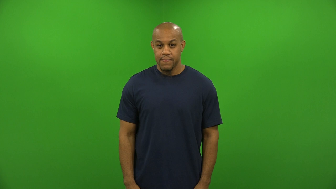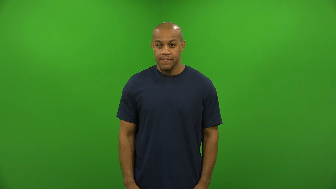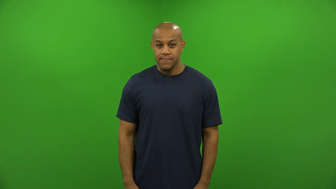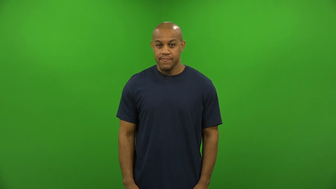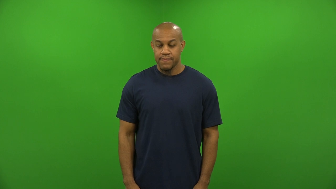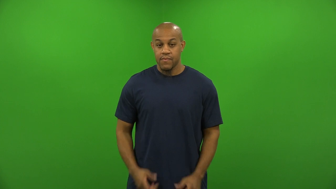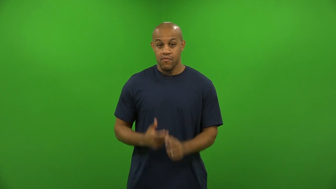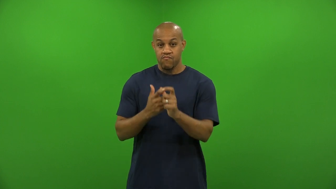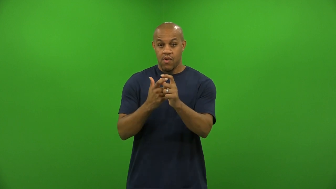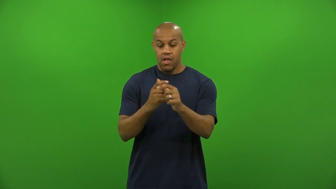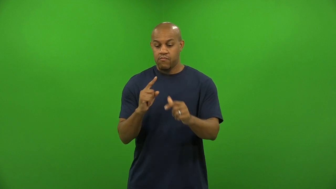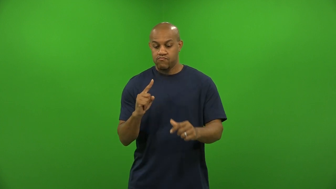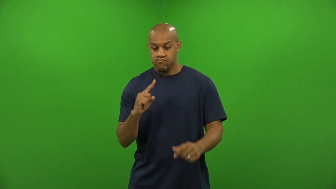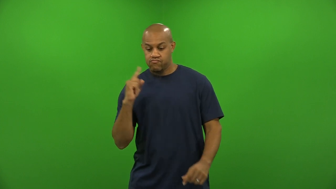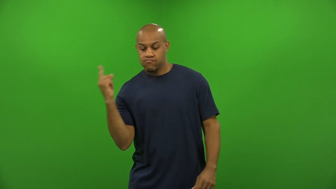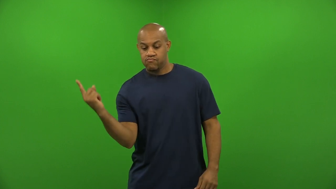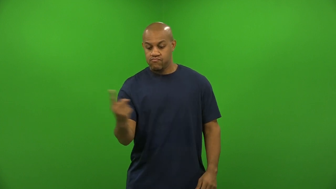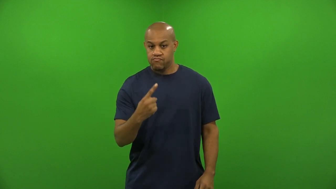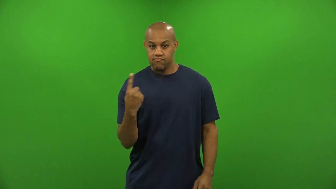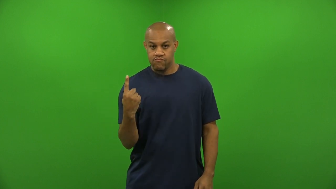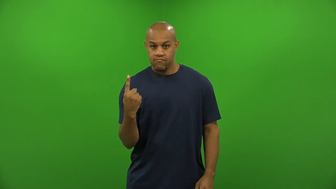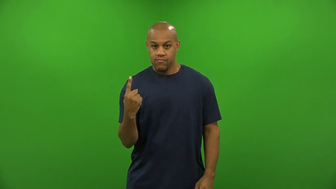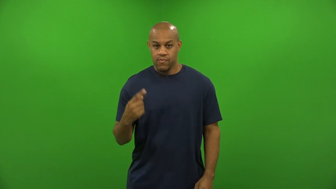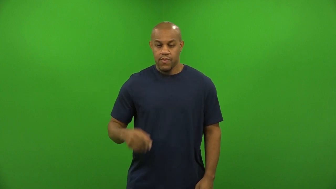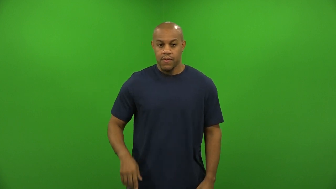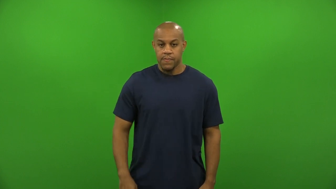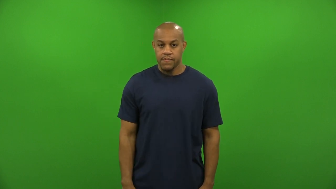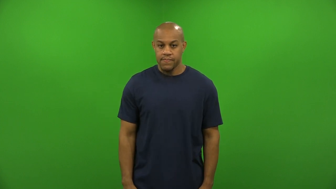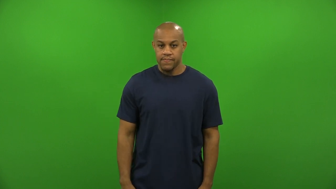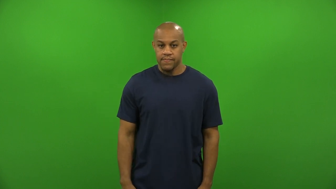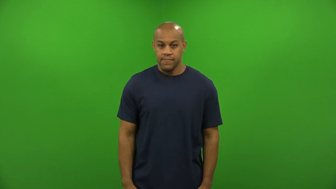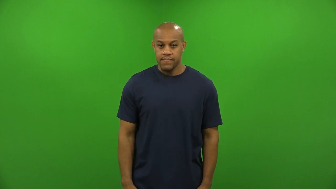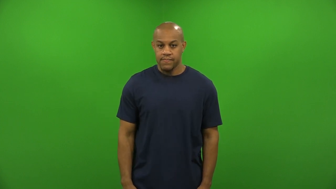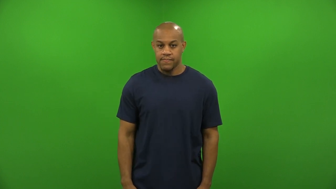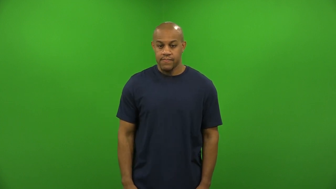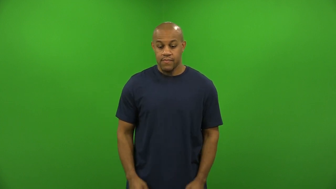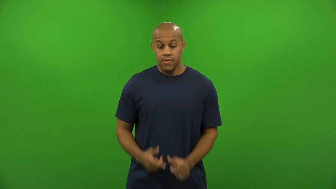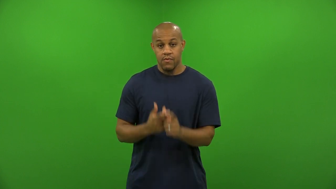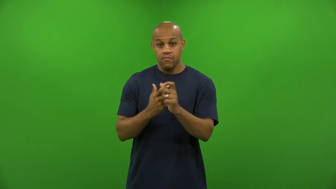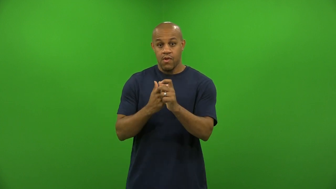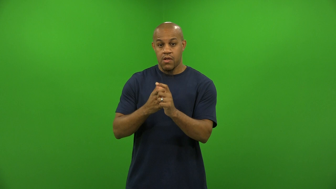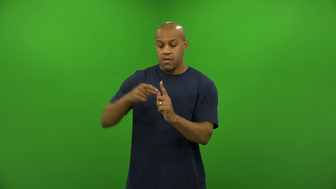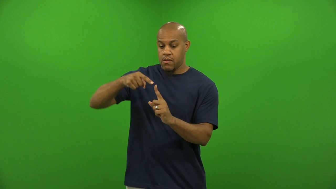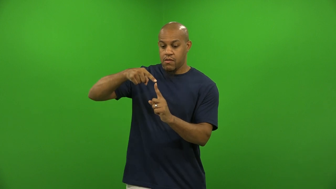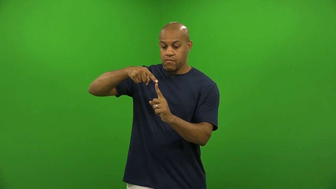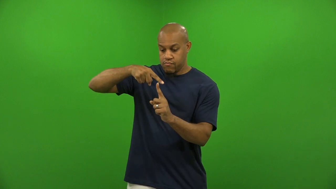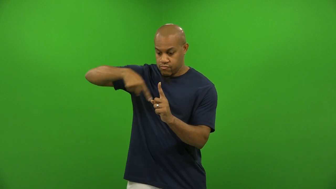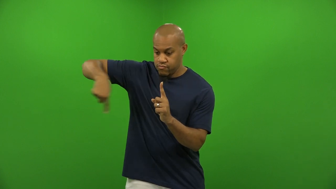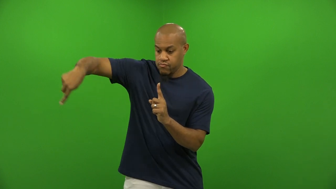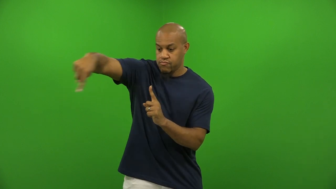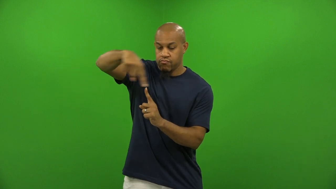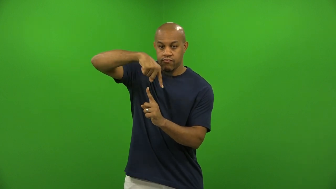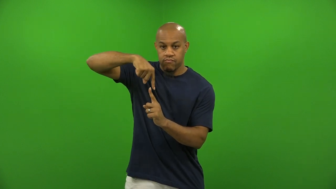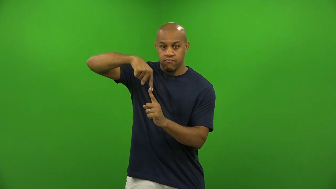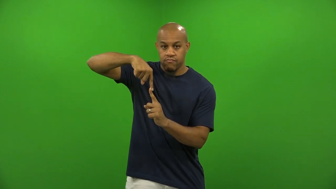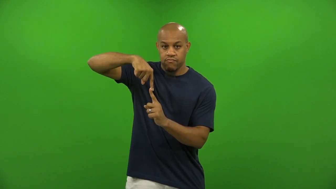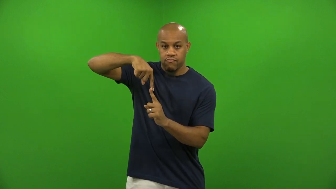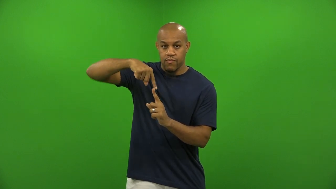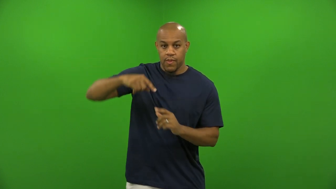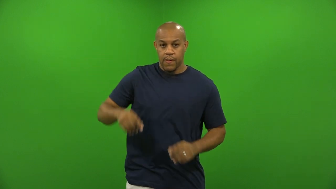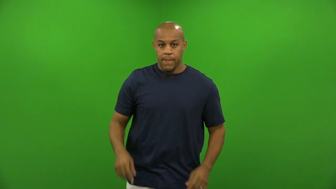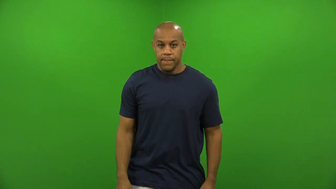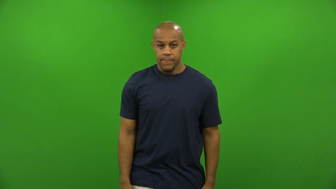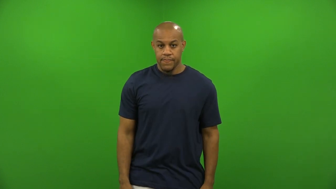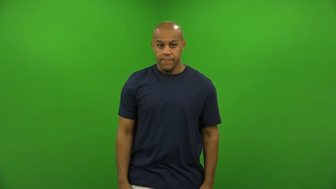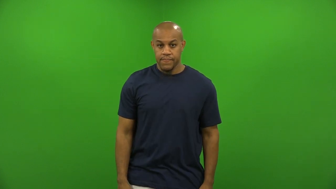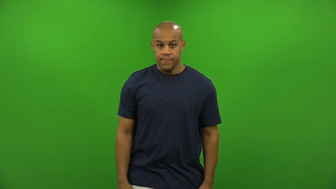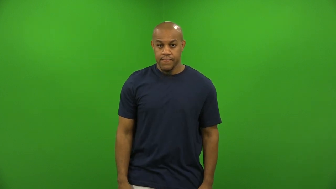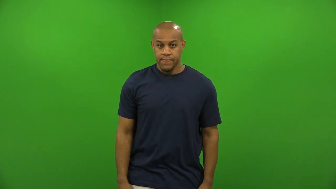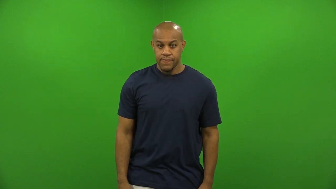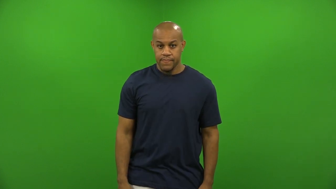Track